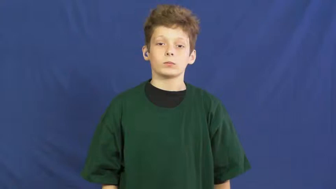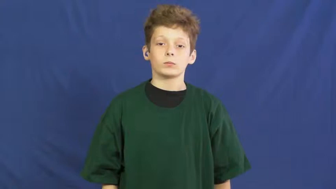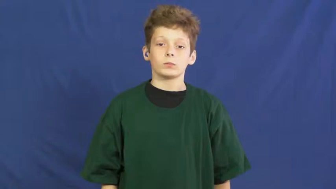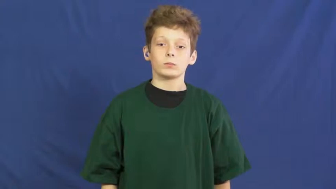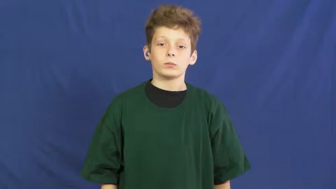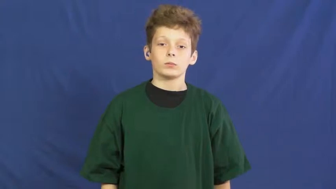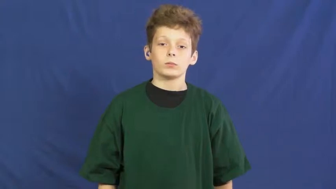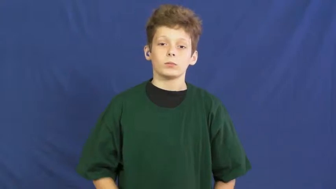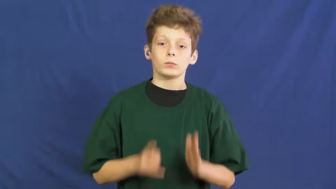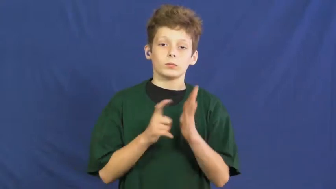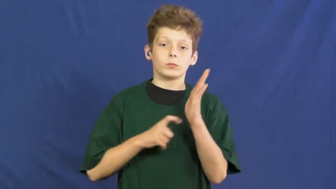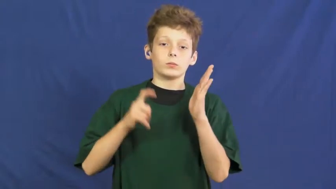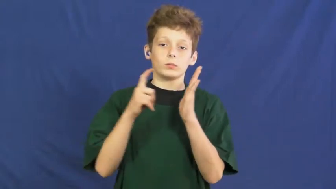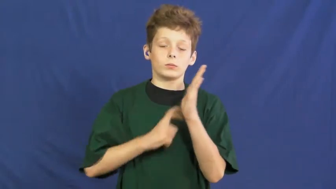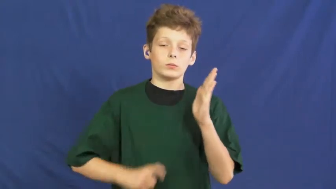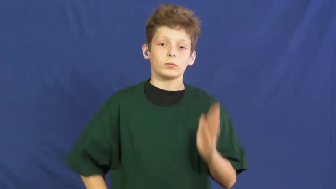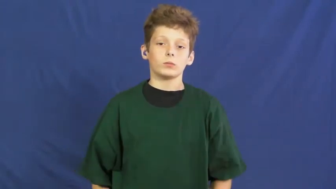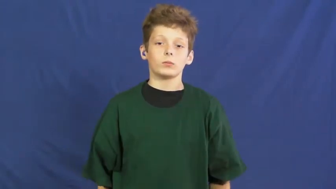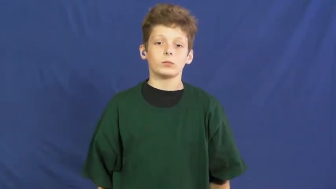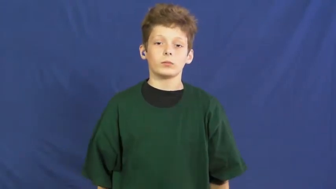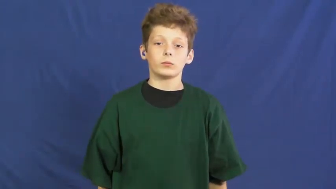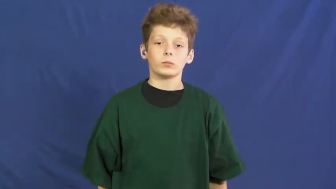mine,prospect-mining